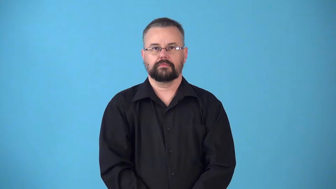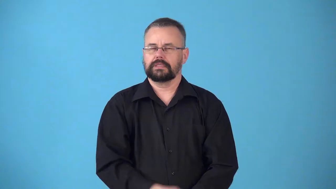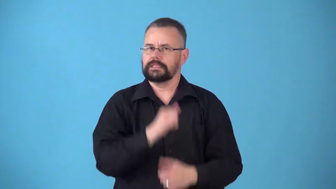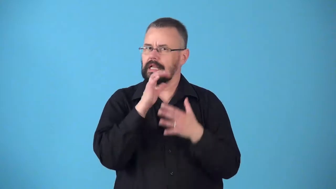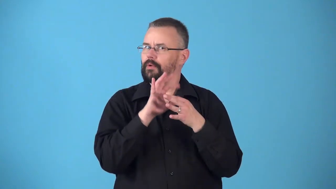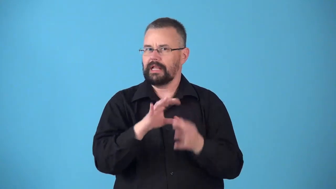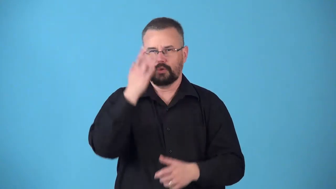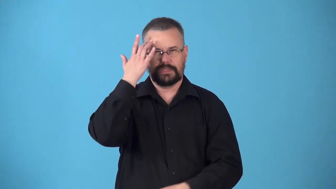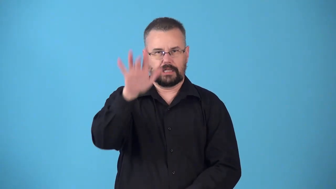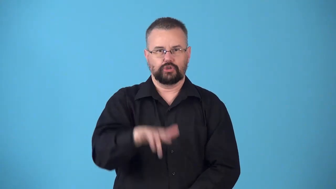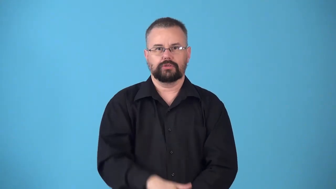nonintellectual